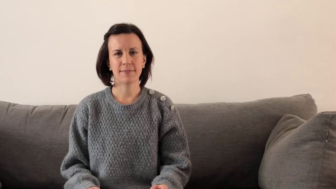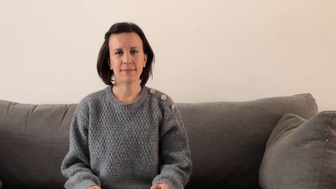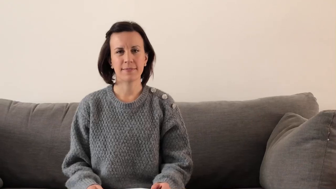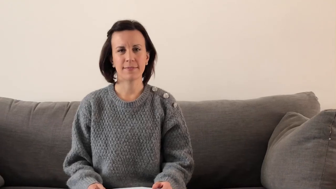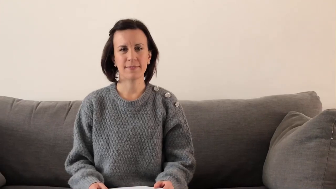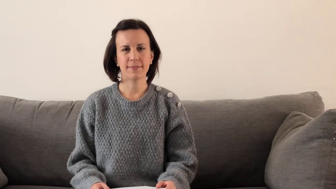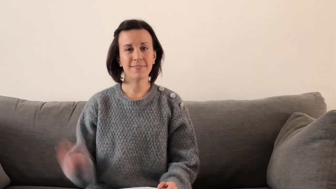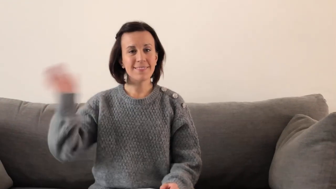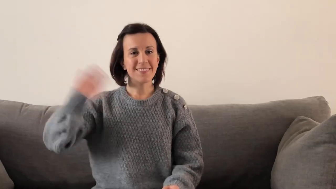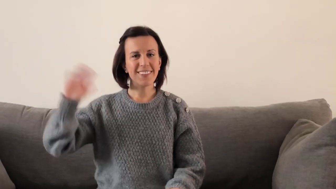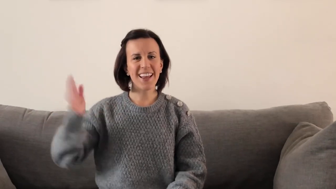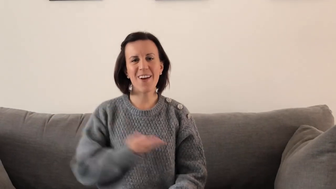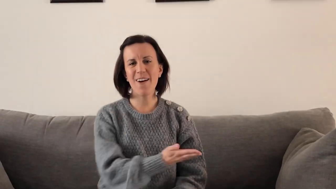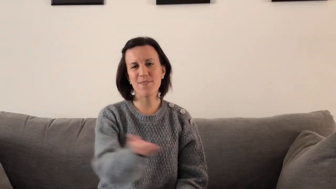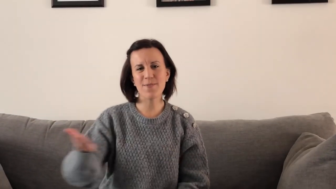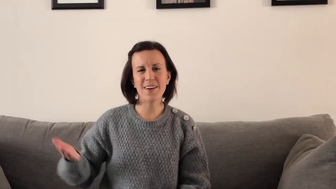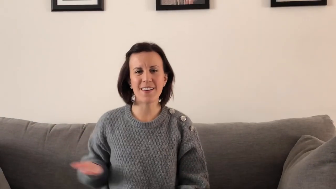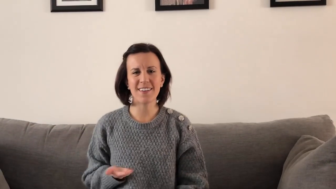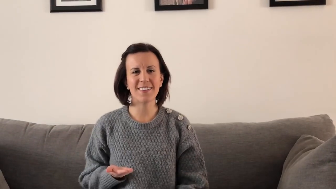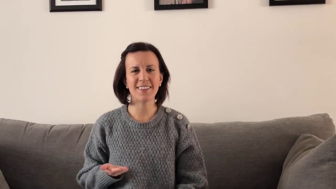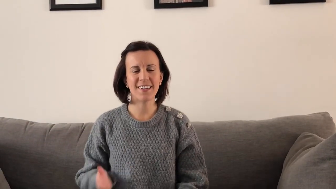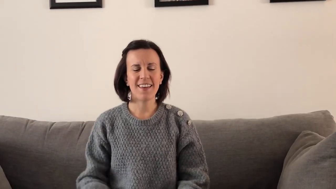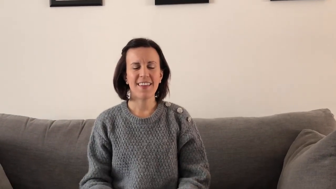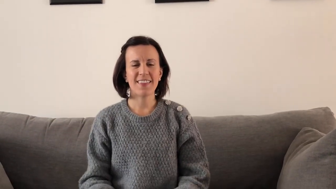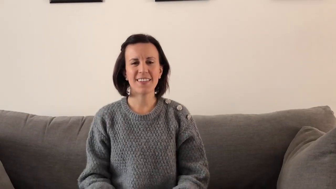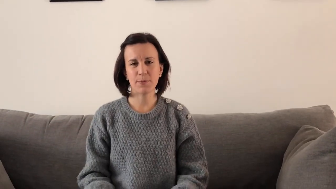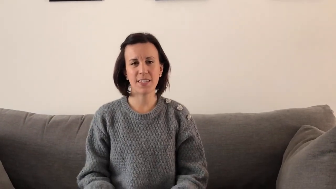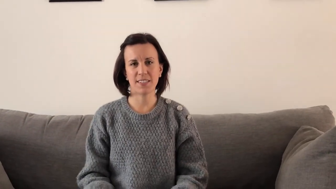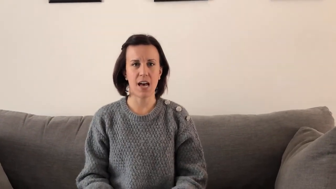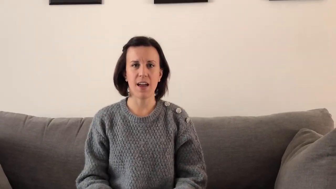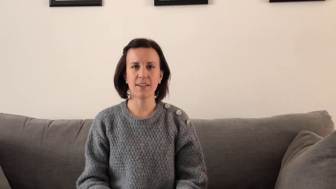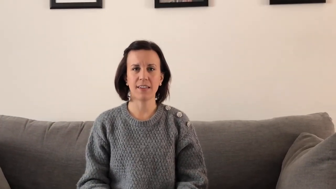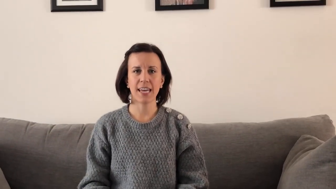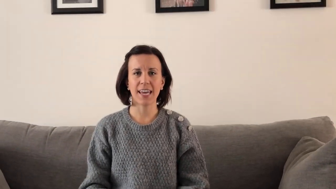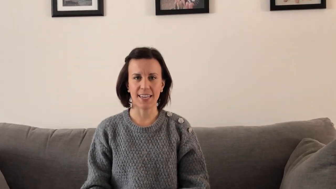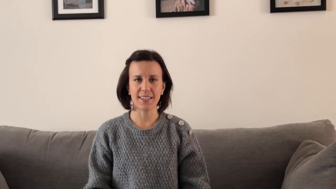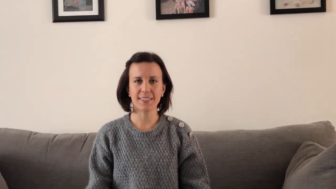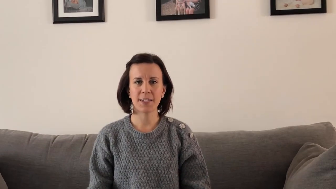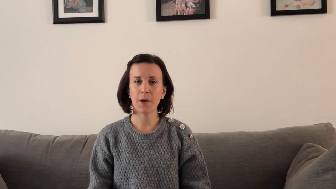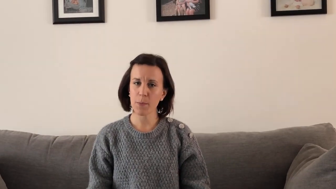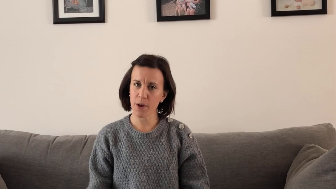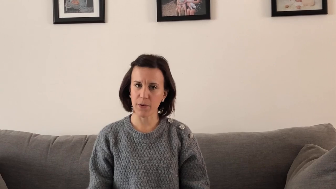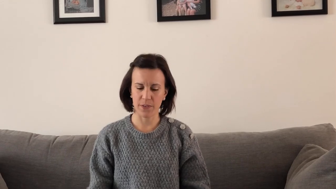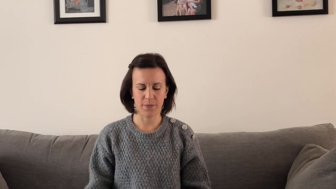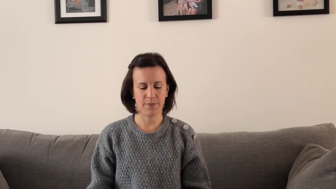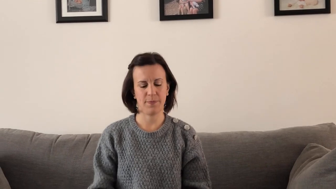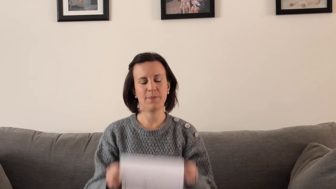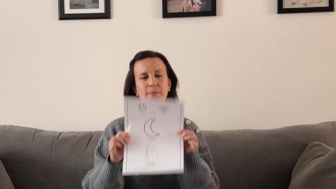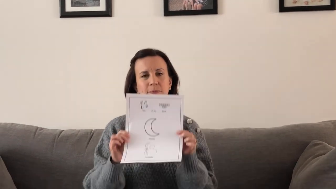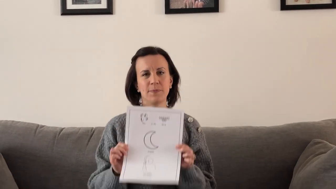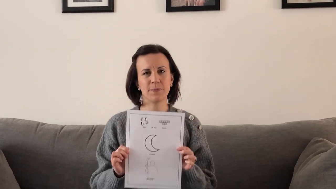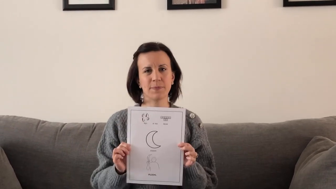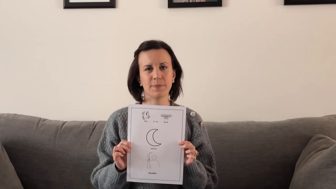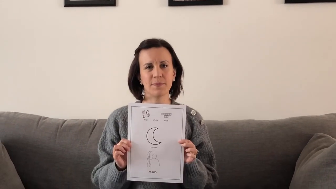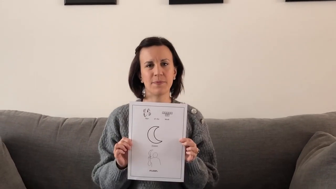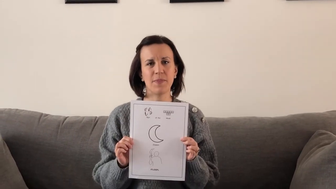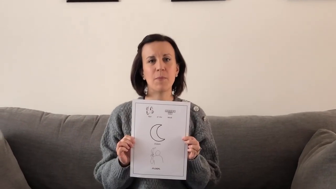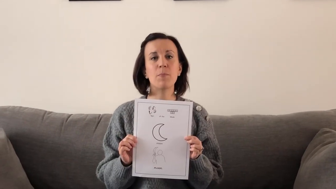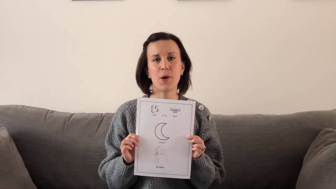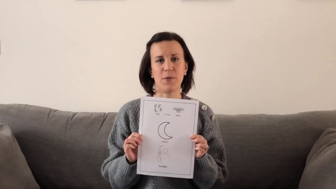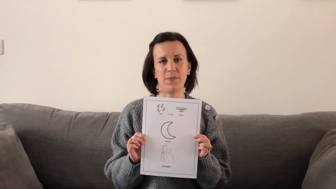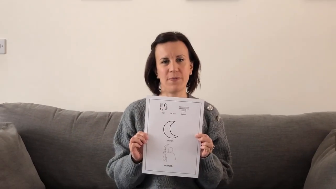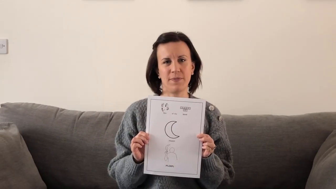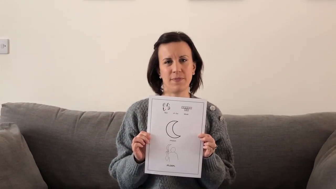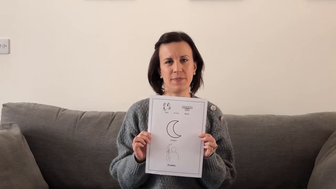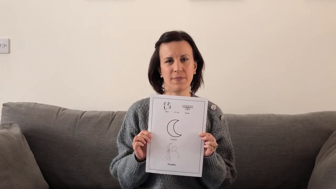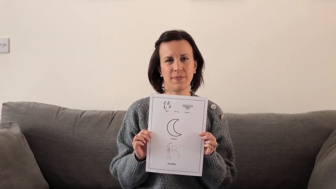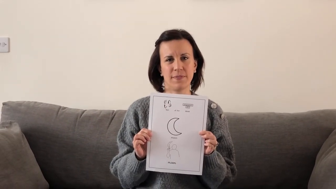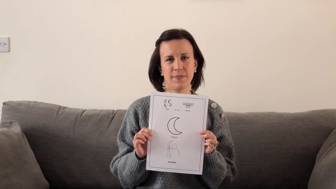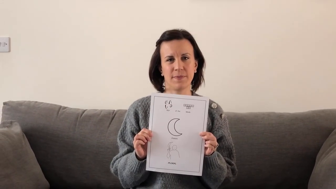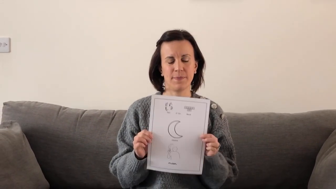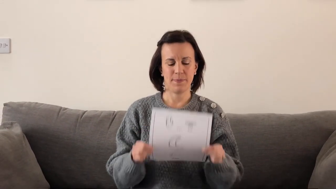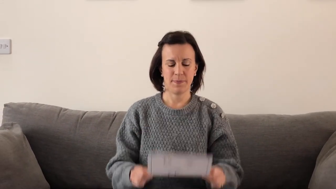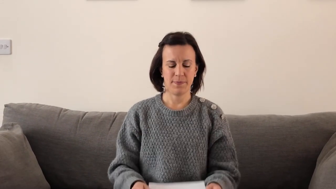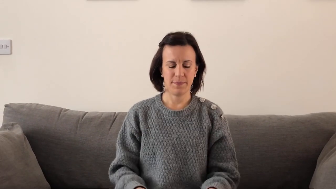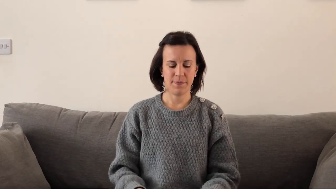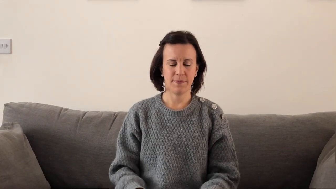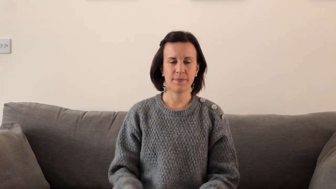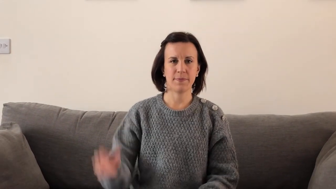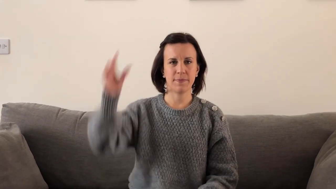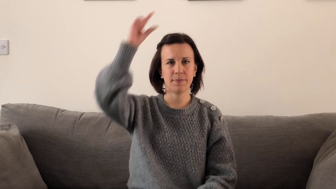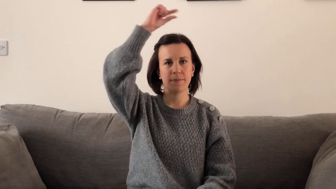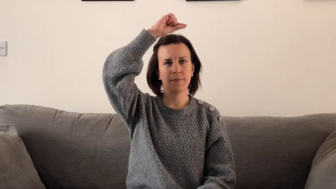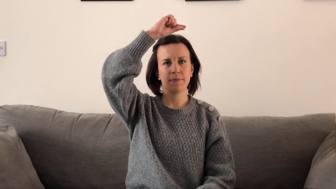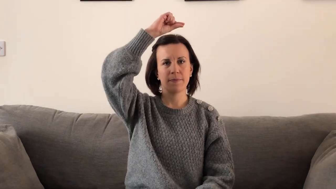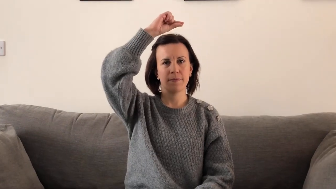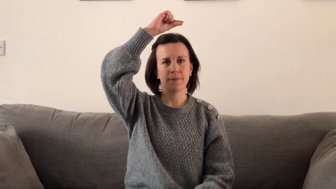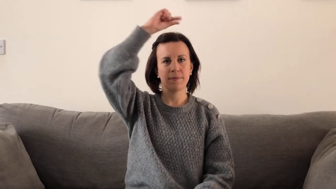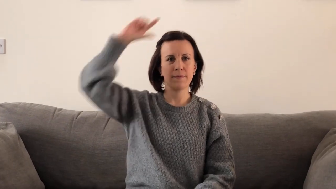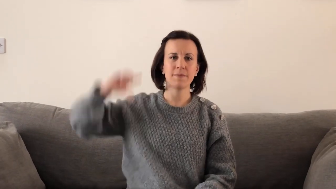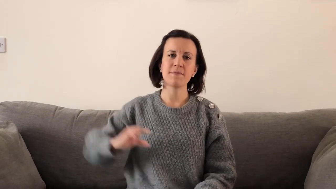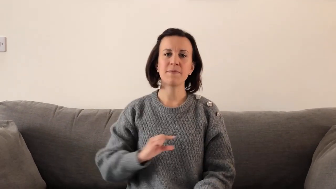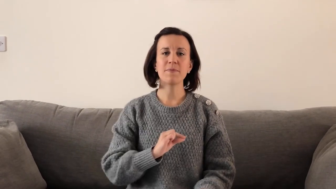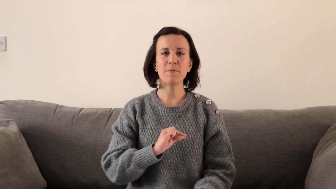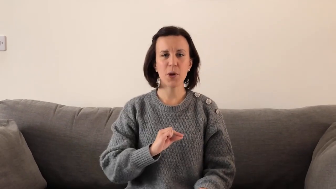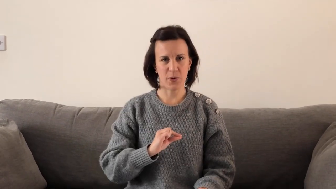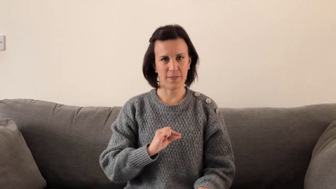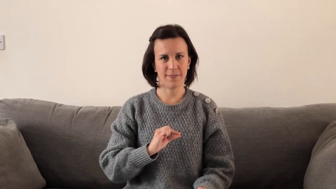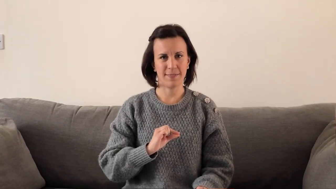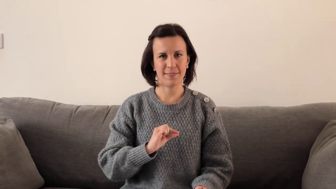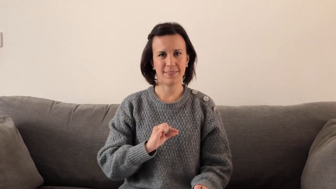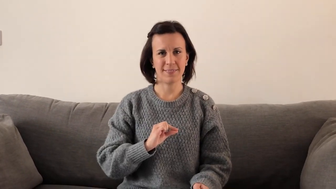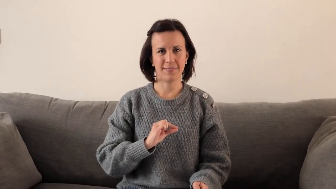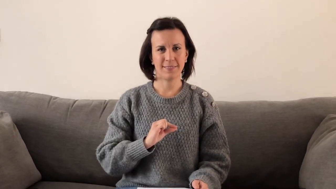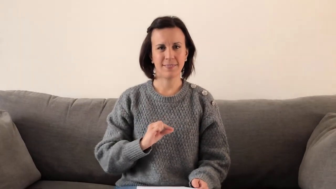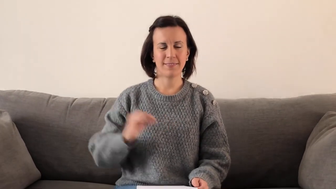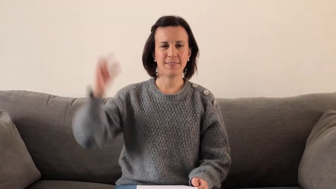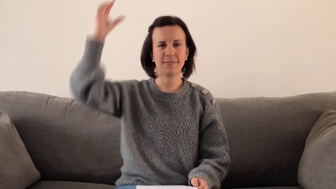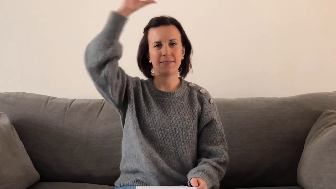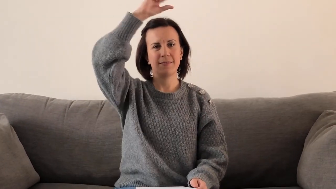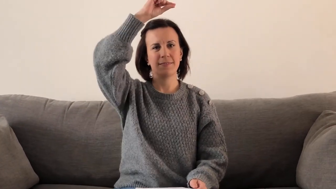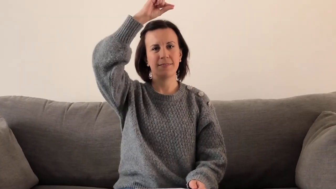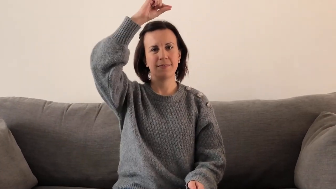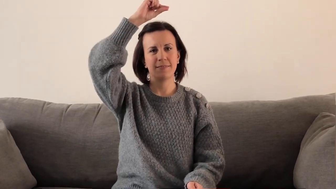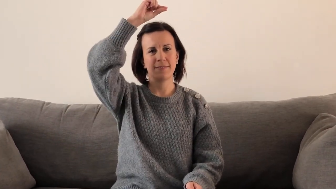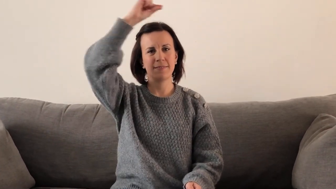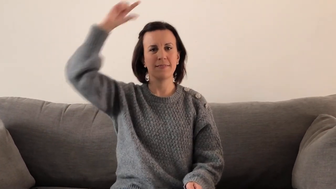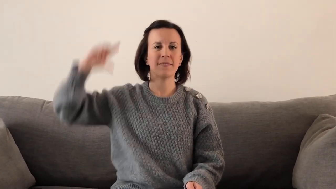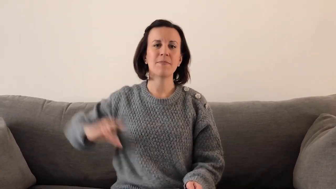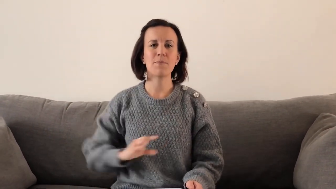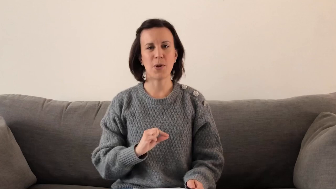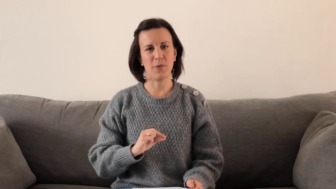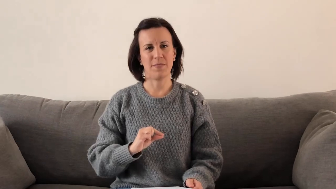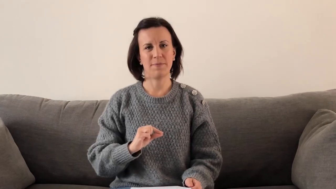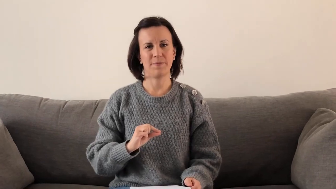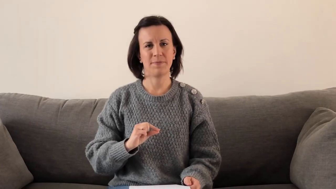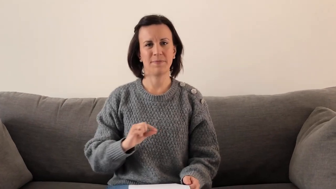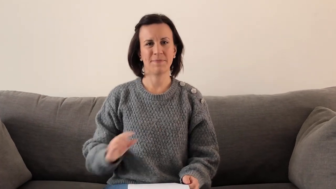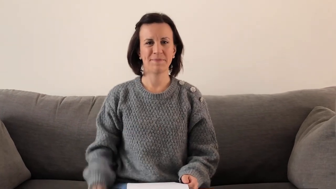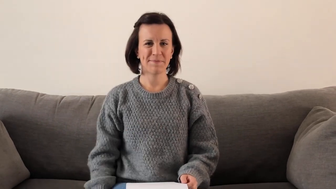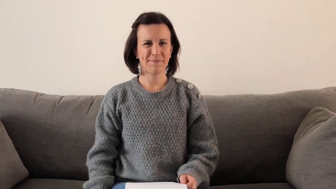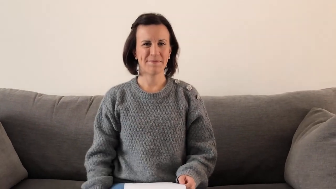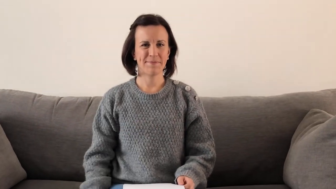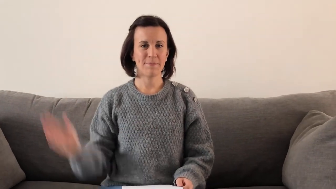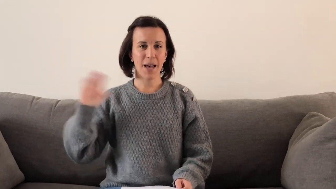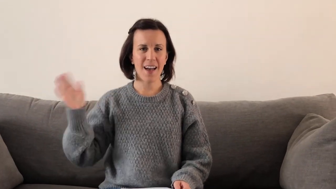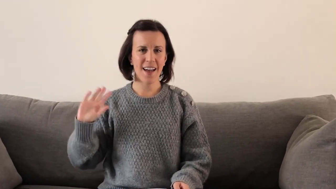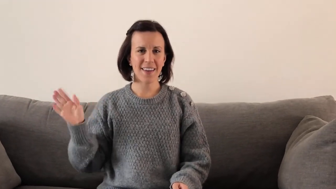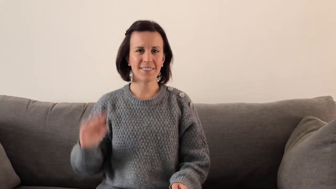Moon